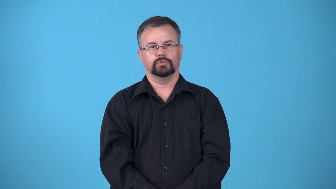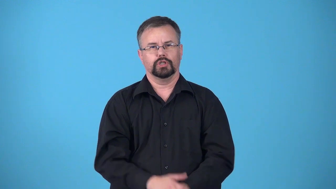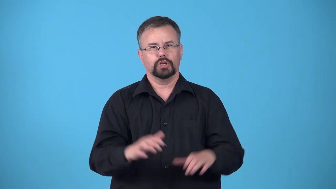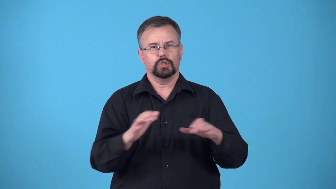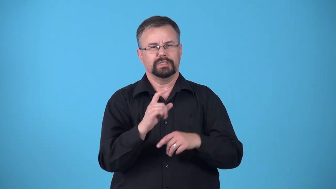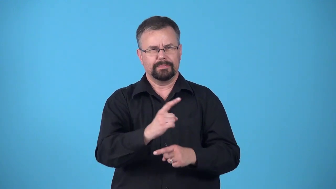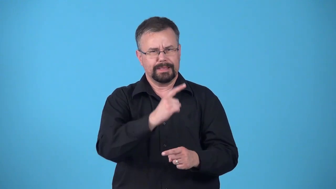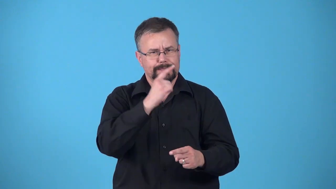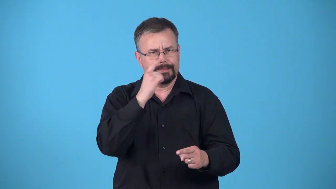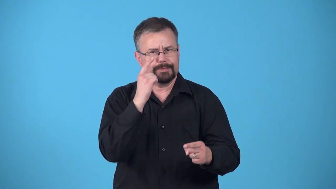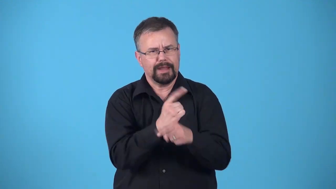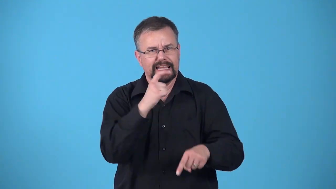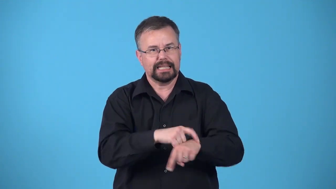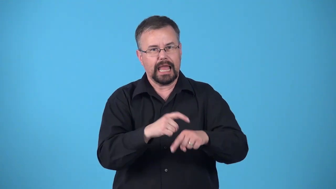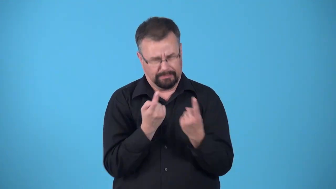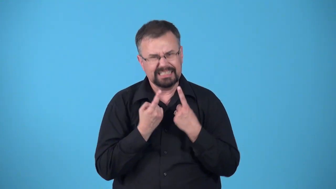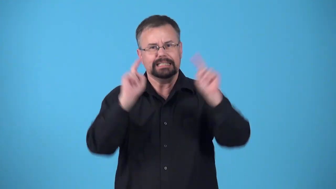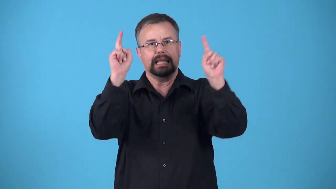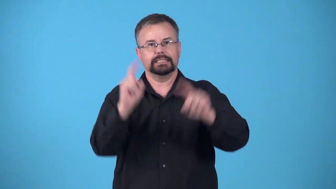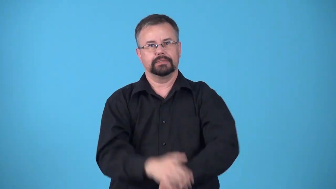succeed in the clutch,clutch